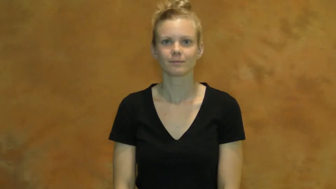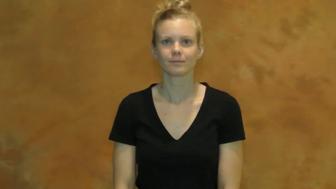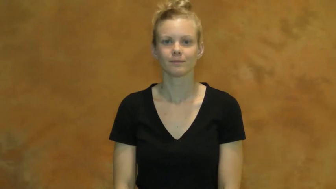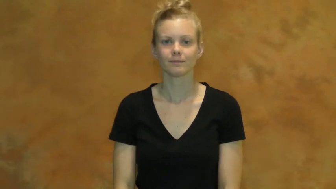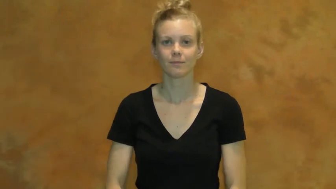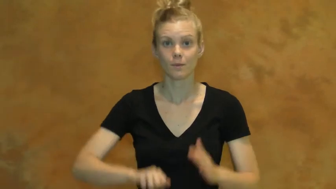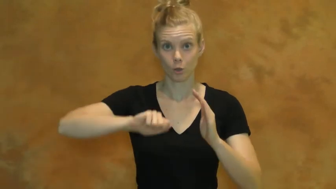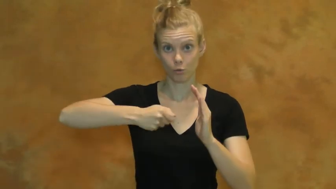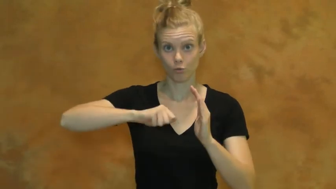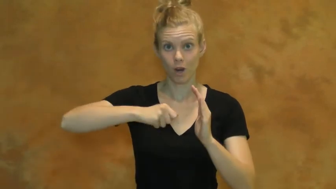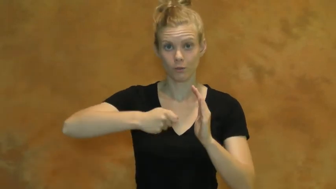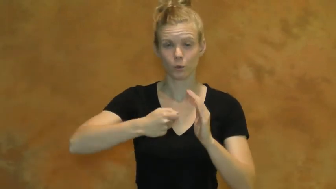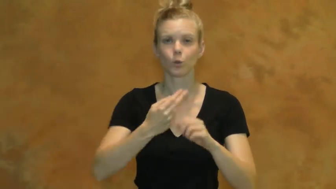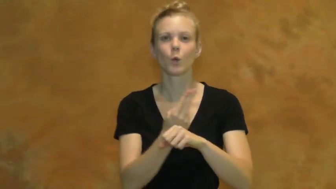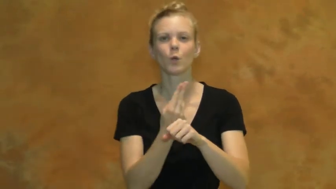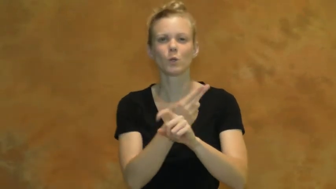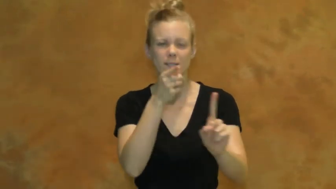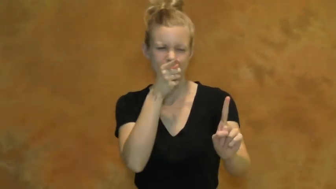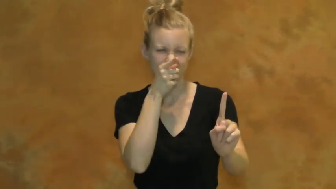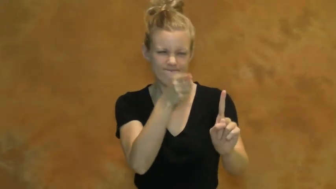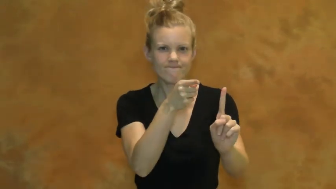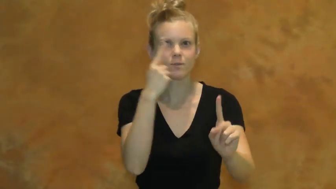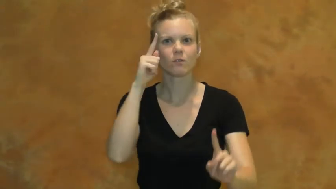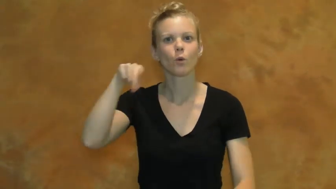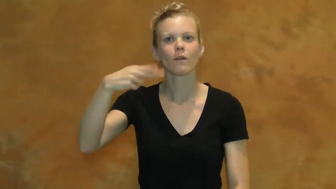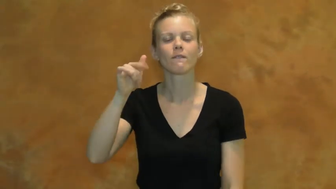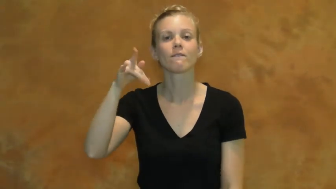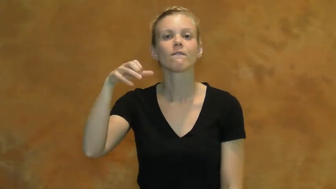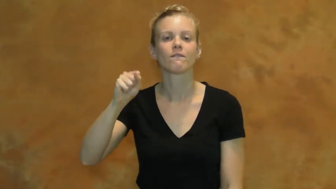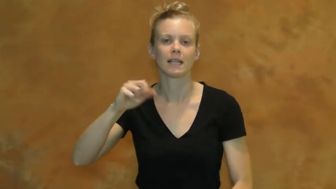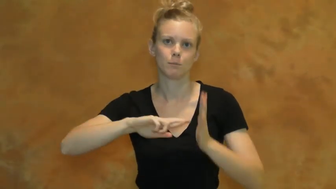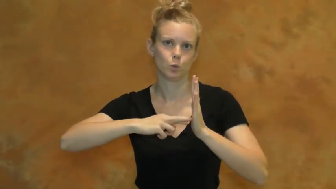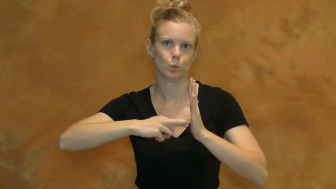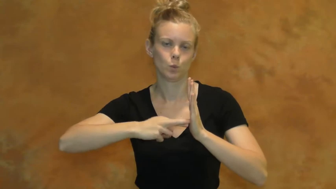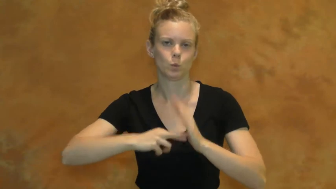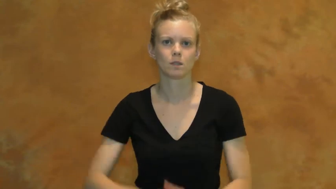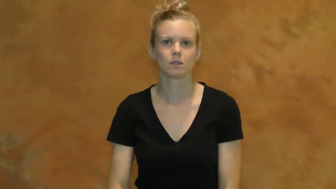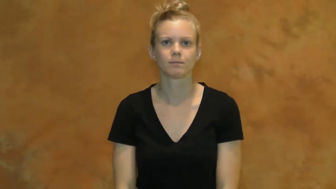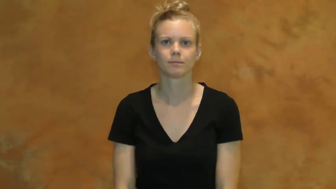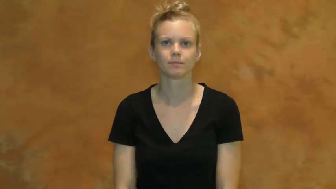Phillips screwdriver